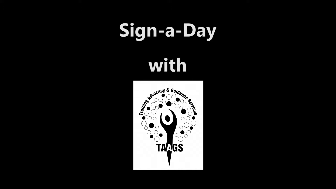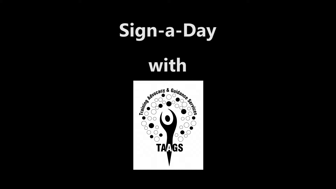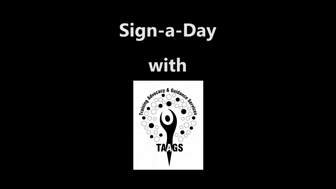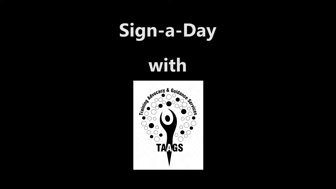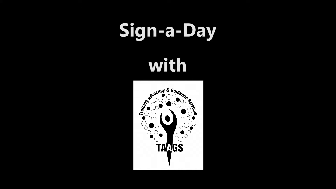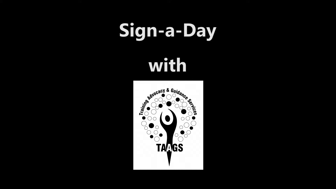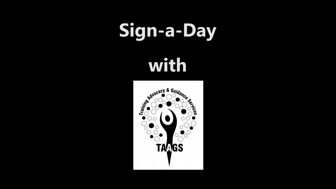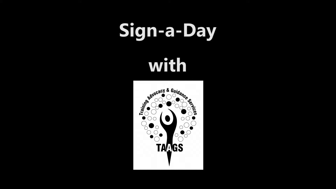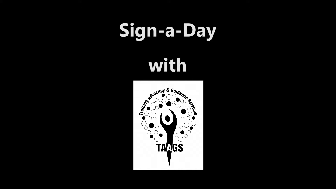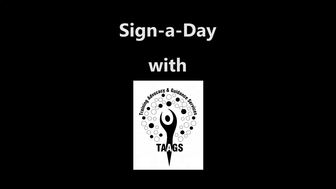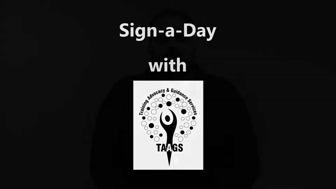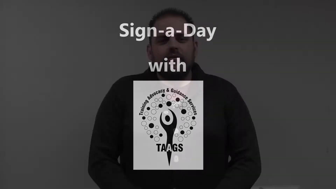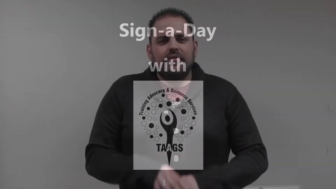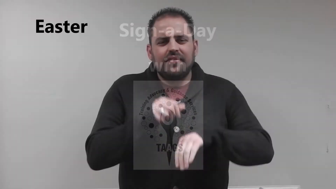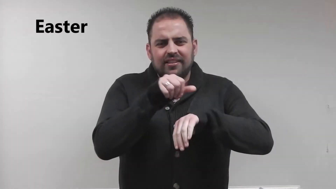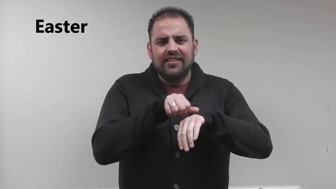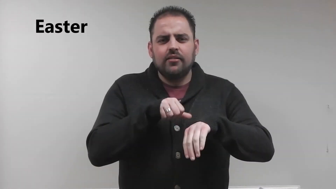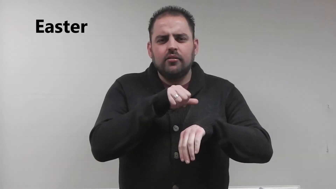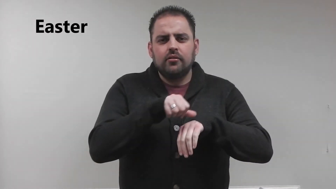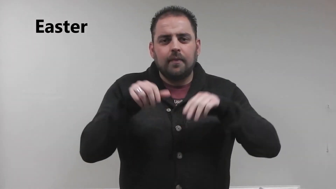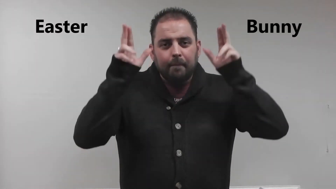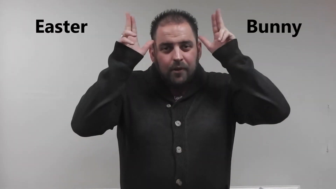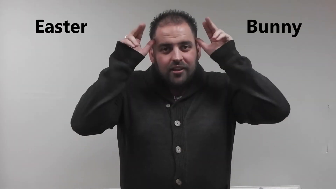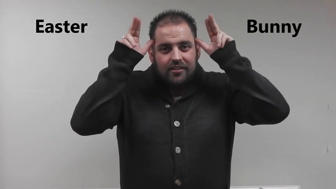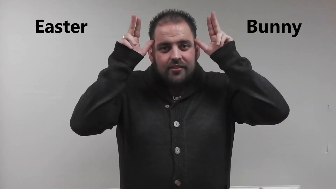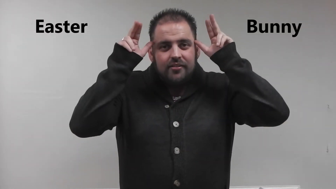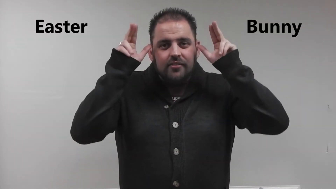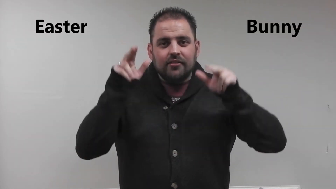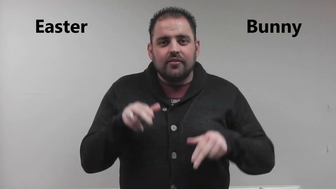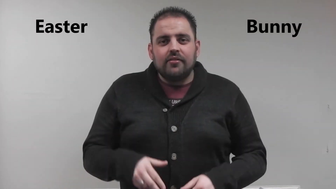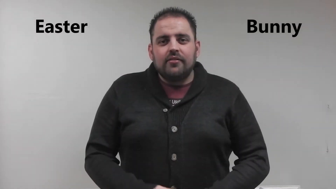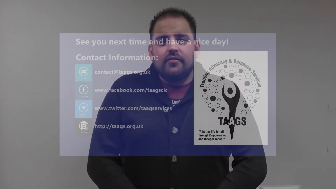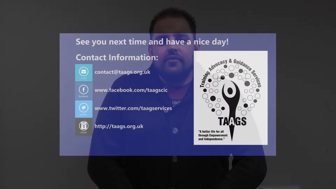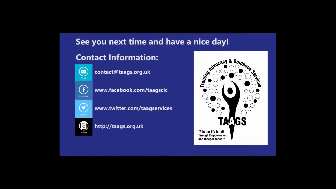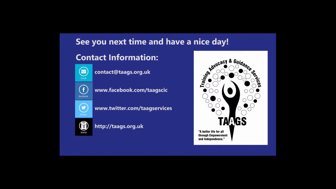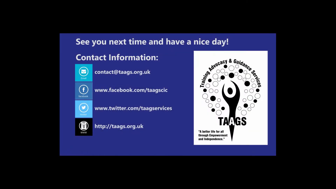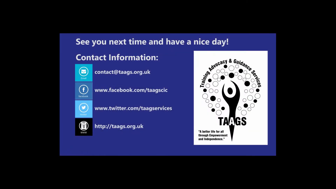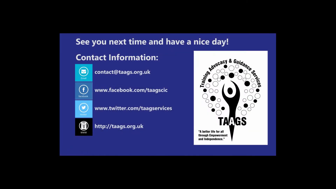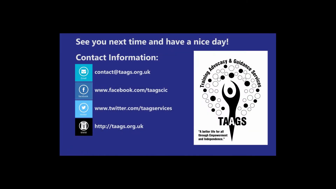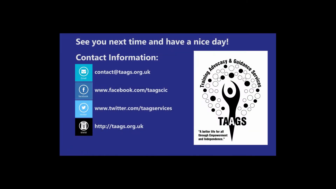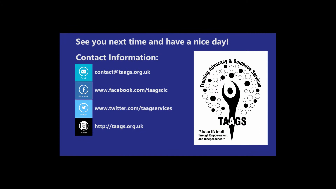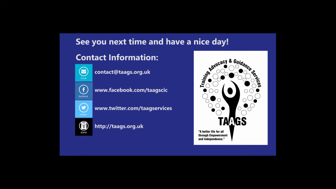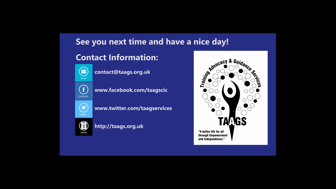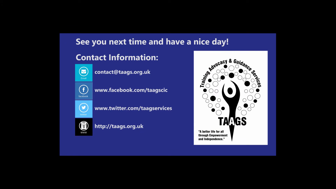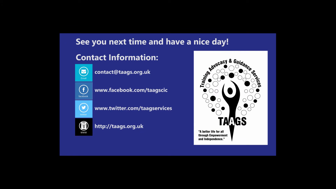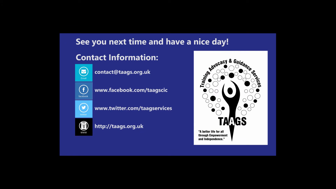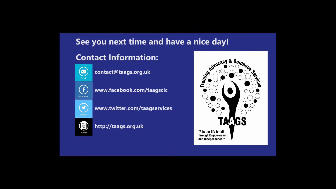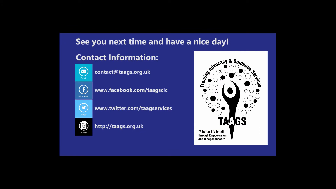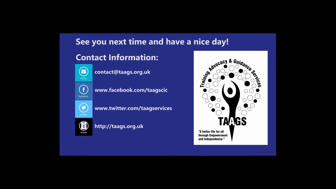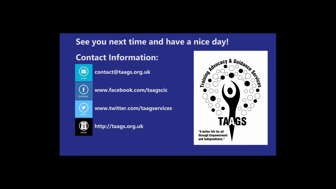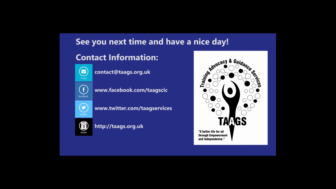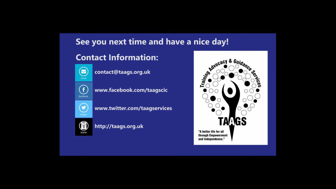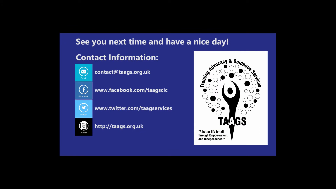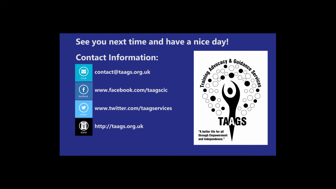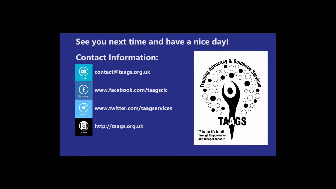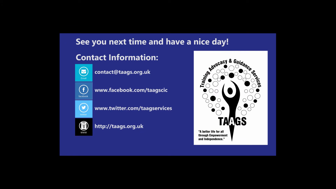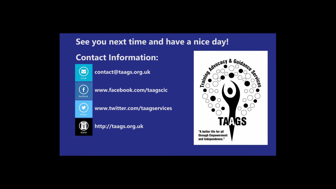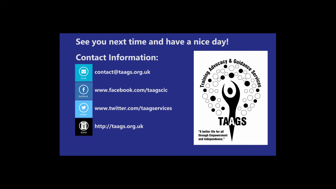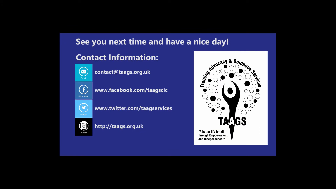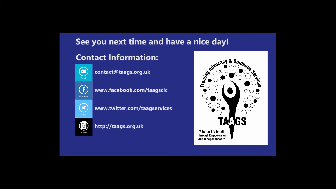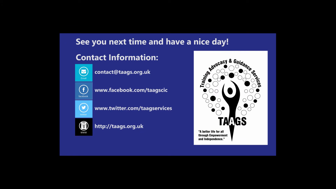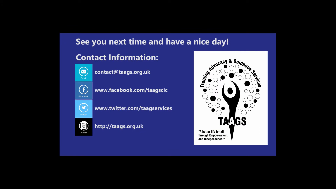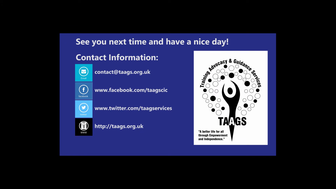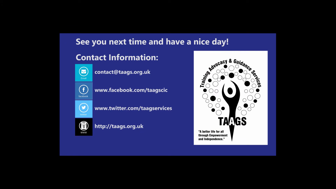easter bunny